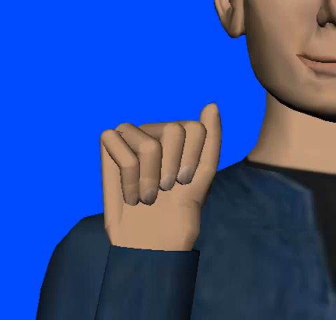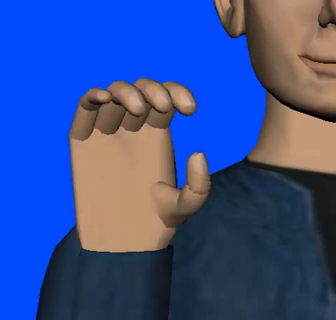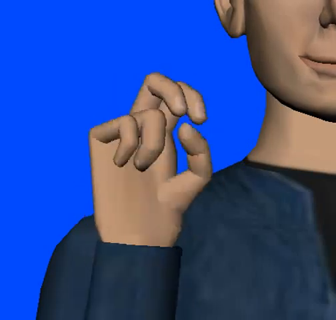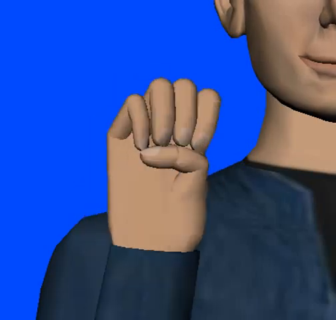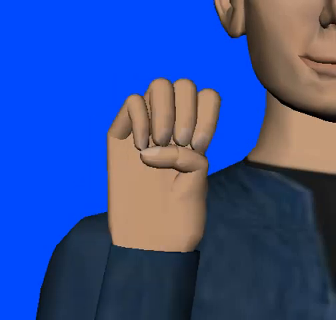ace,hole-in-one-golf